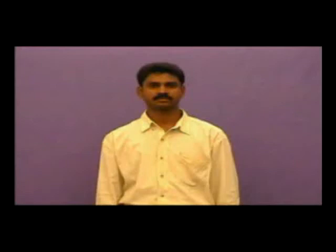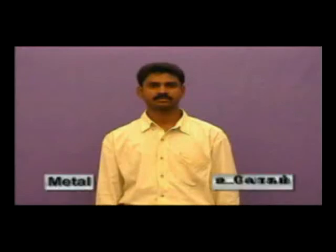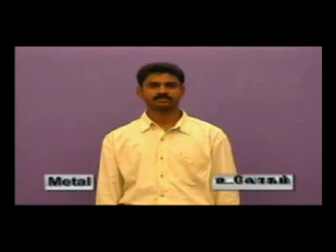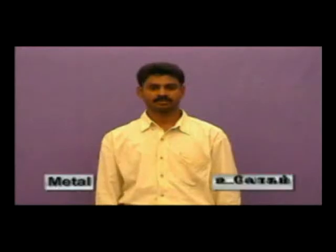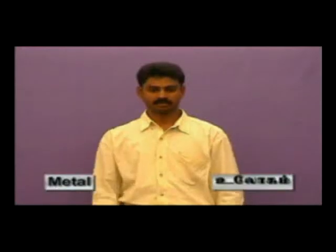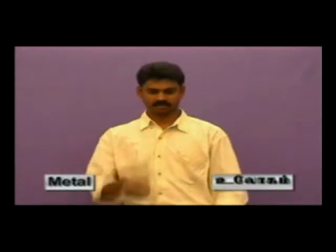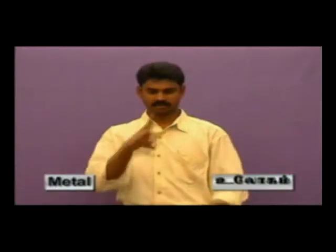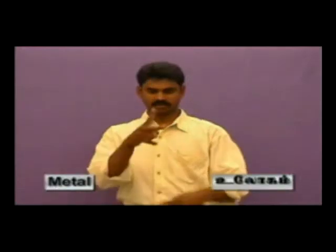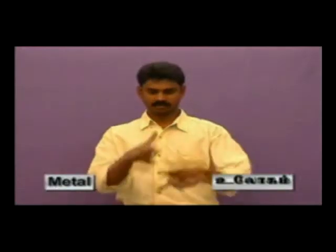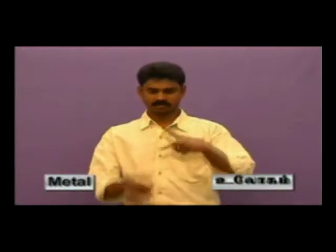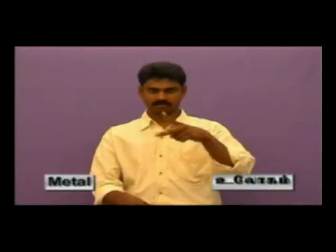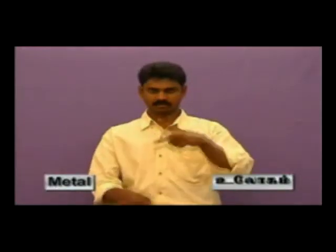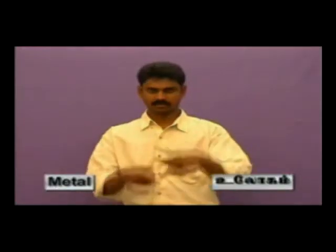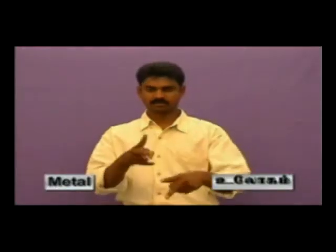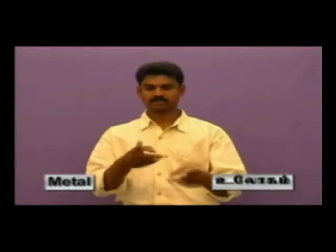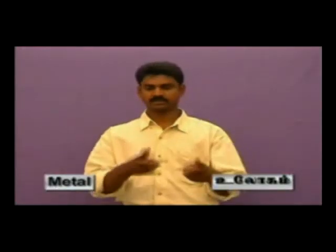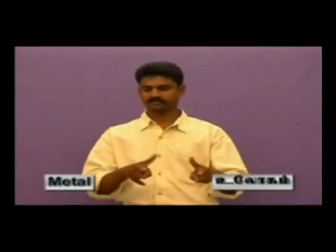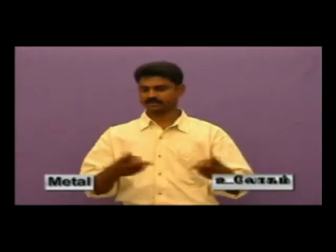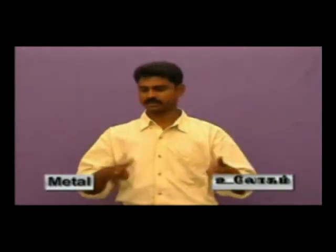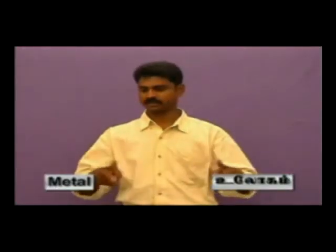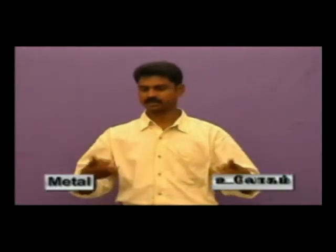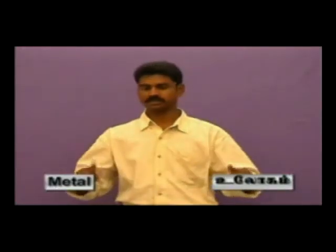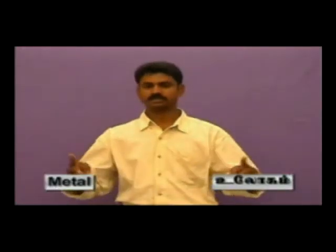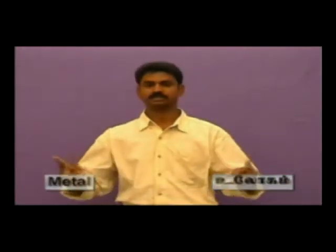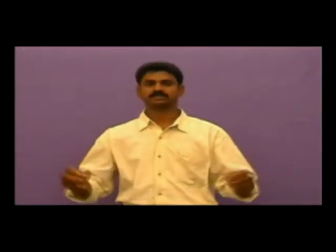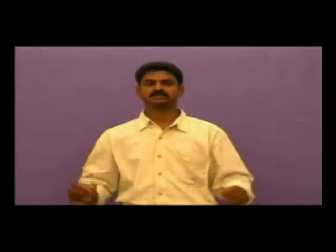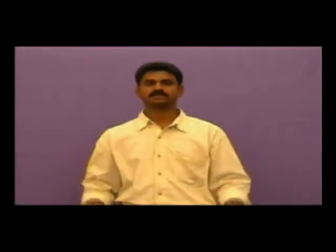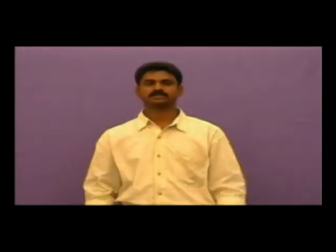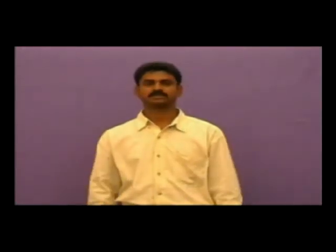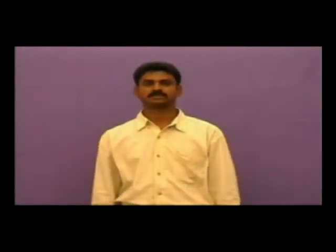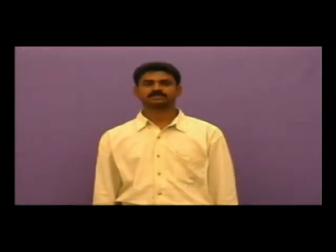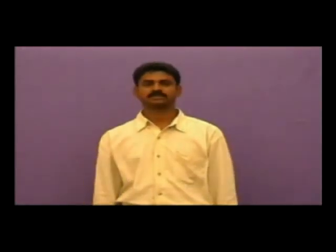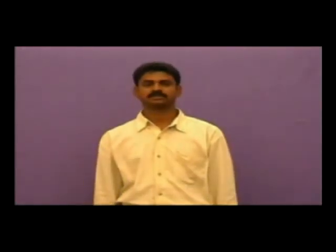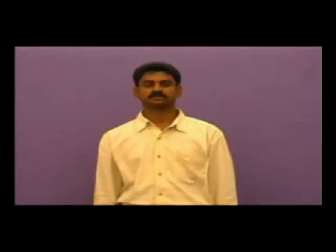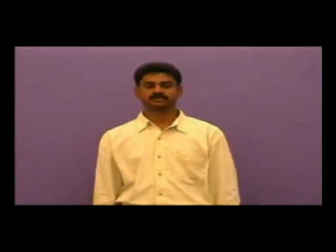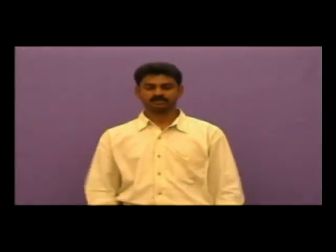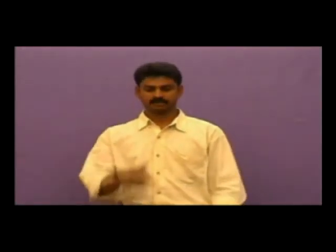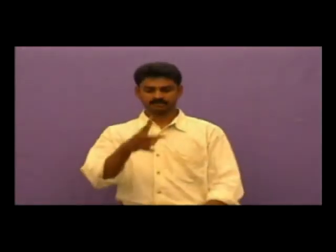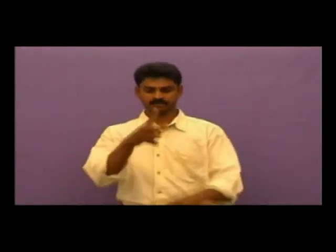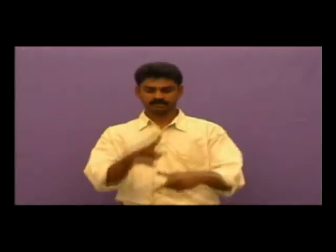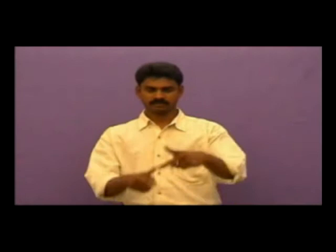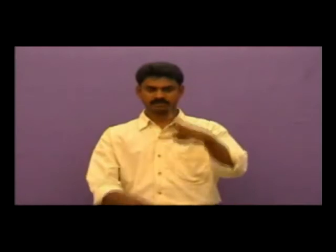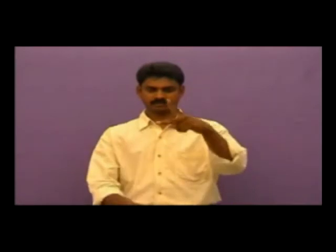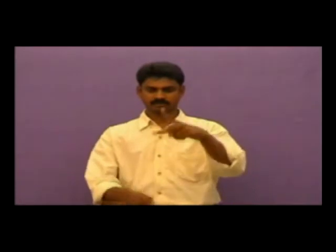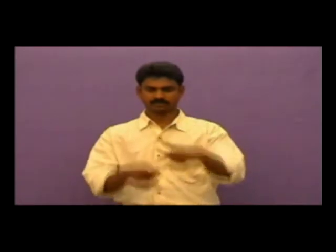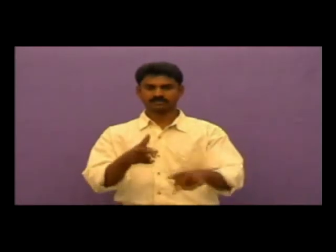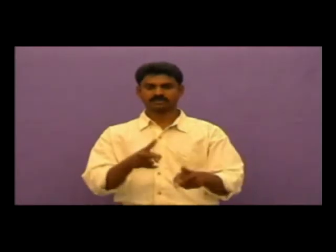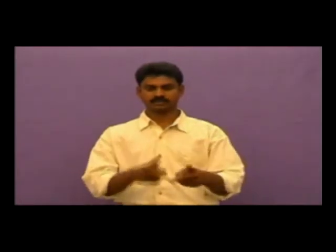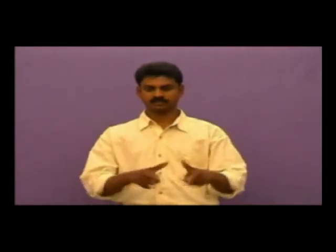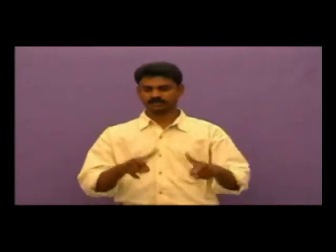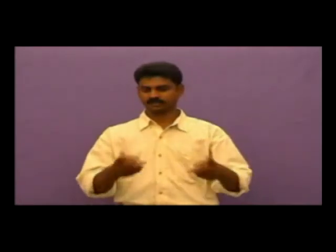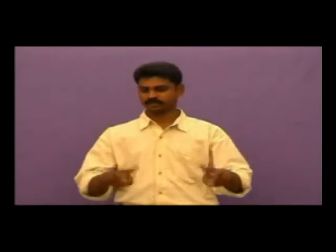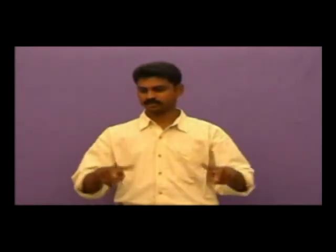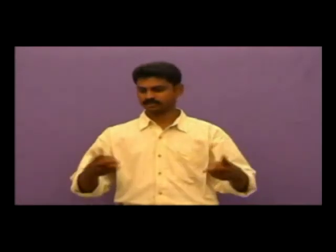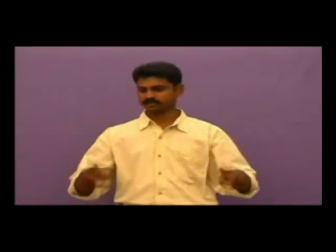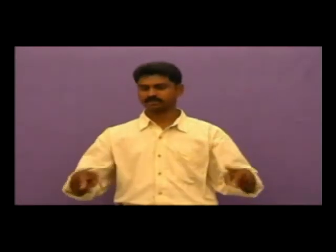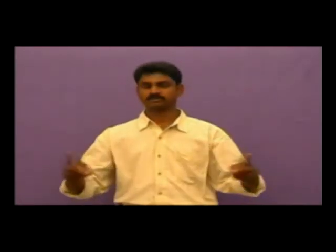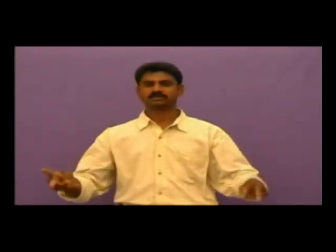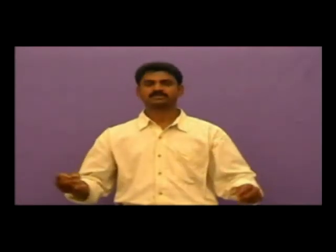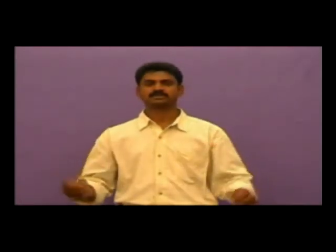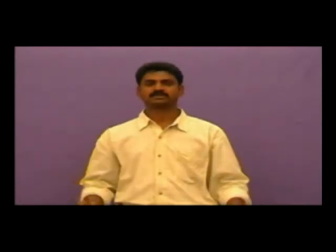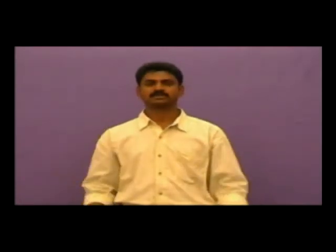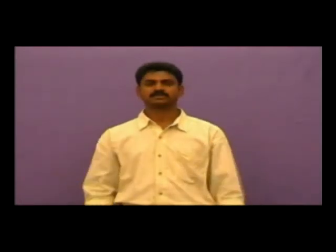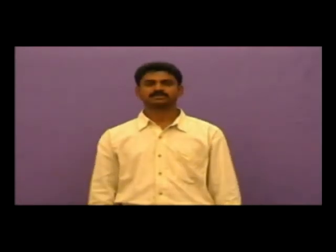Motal